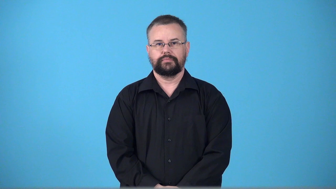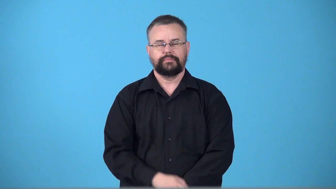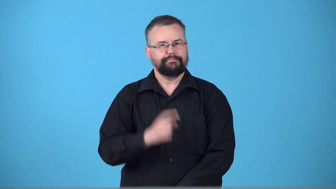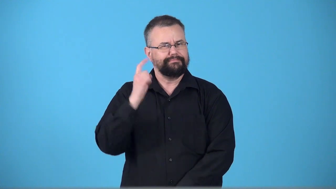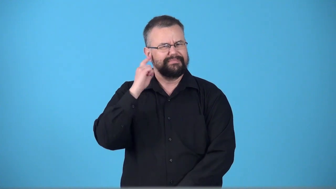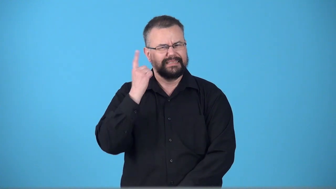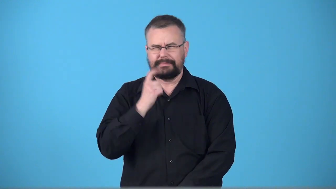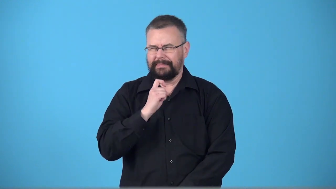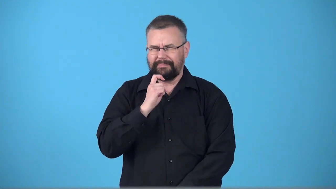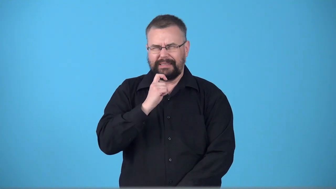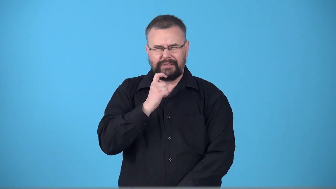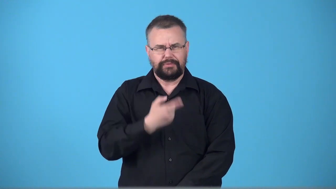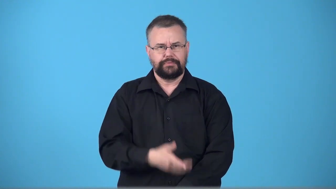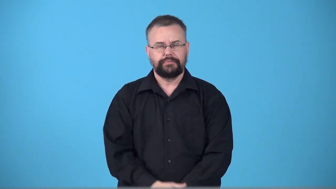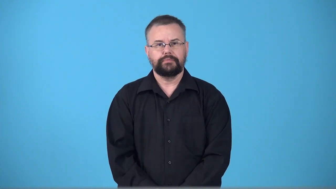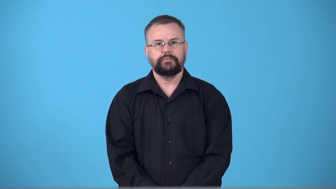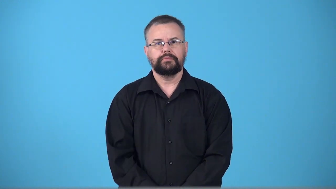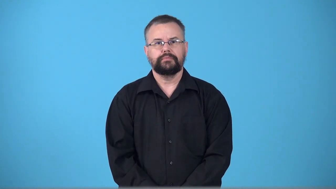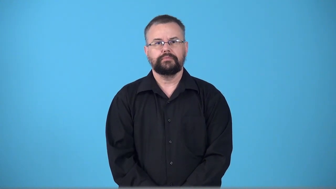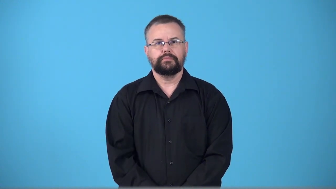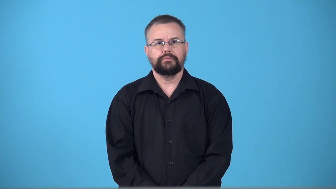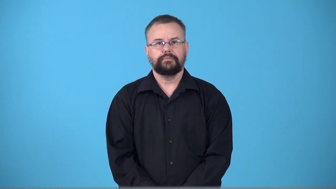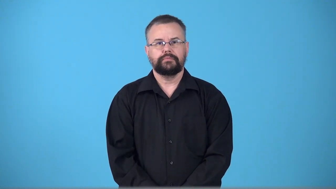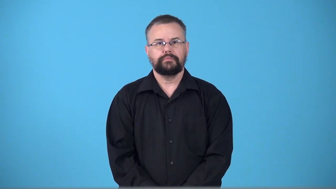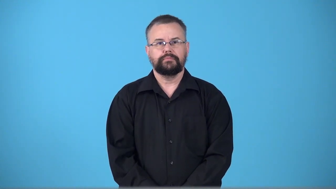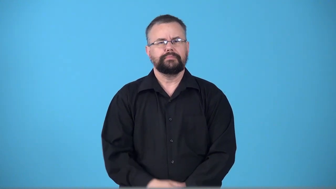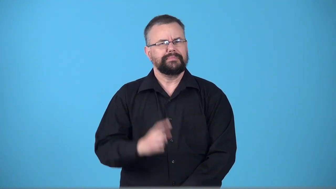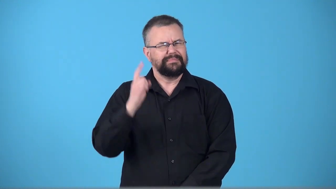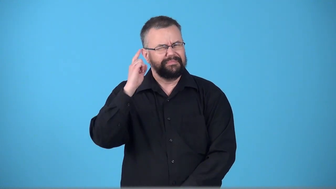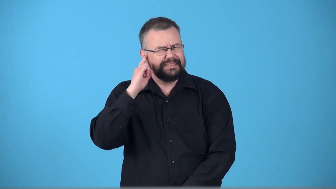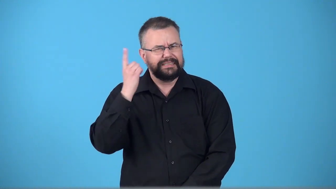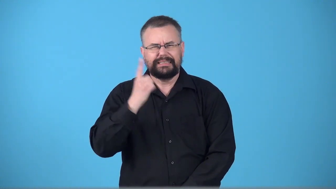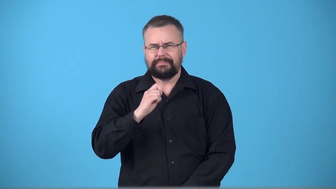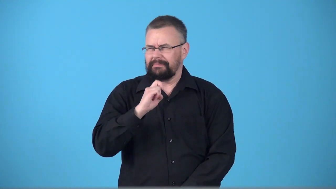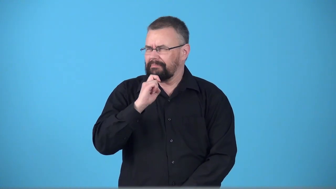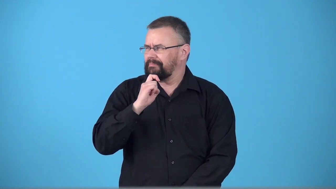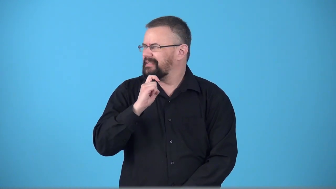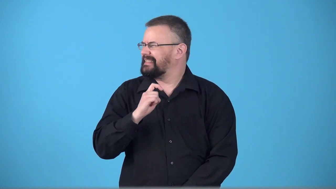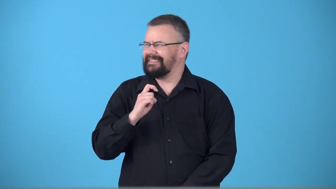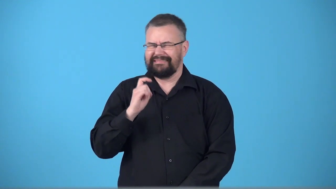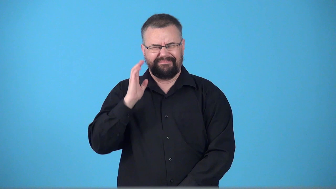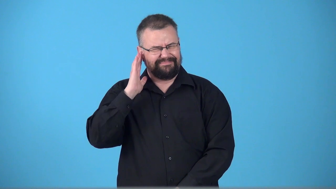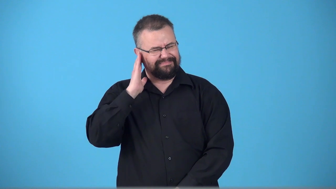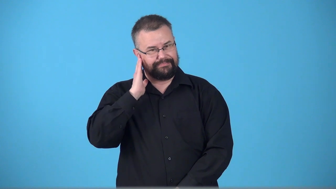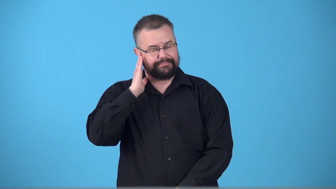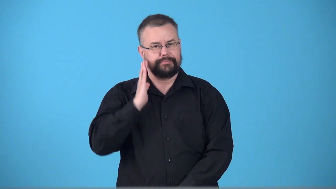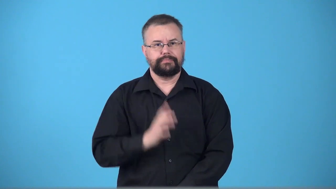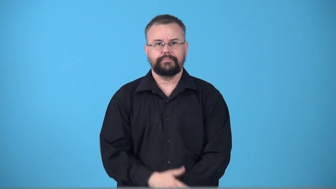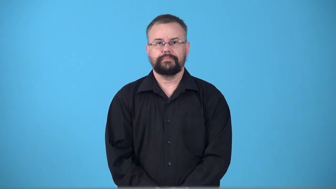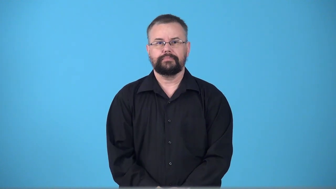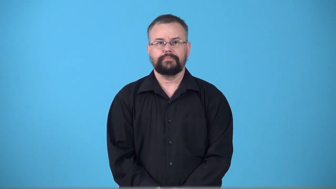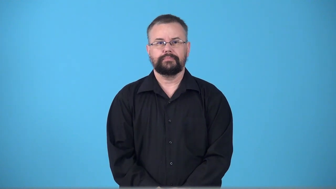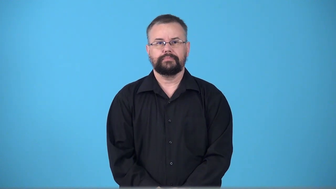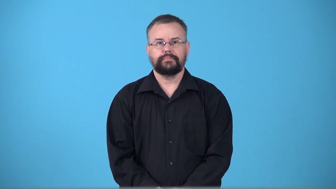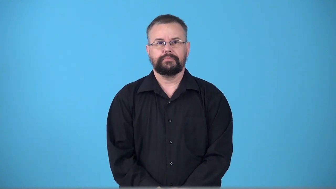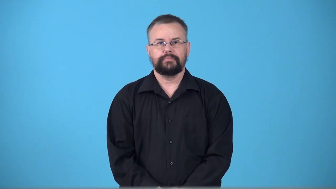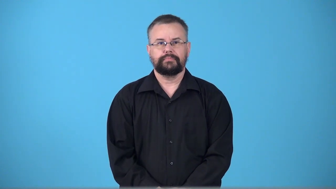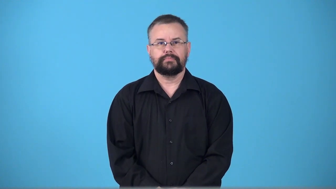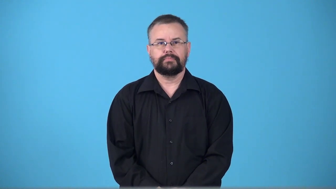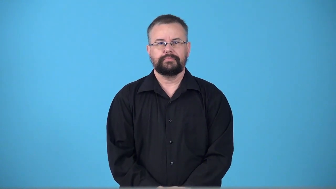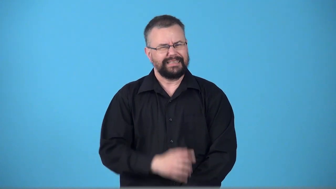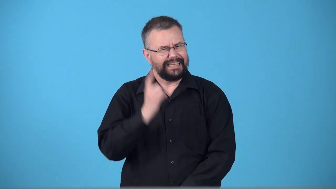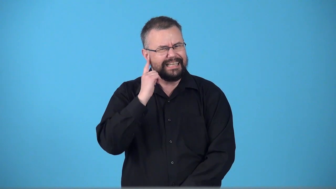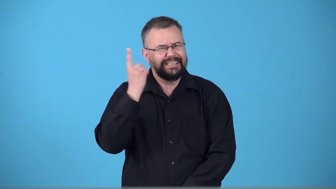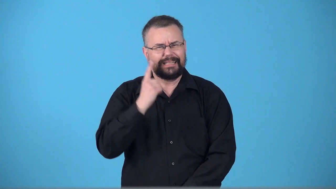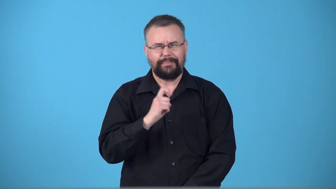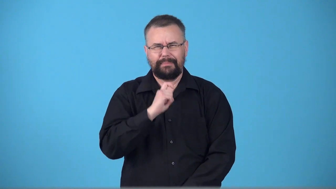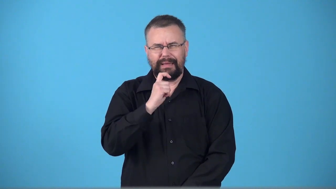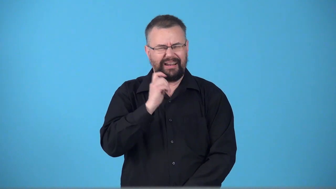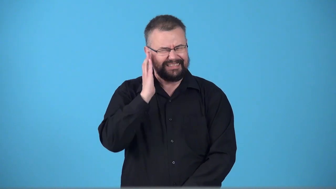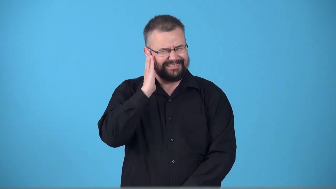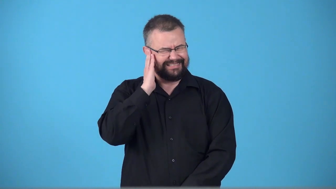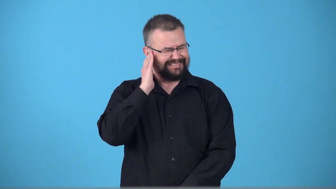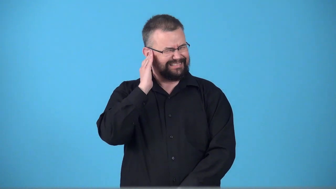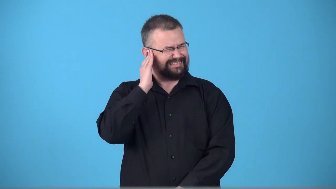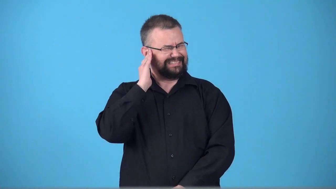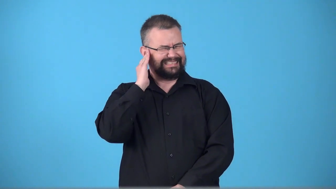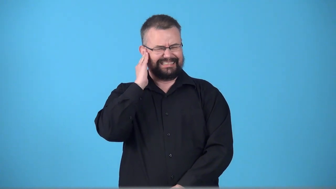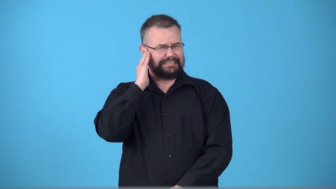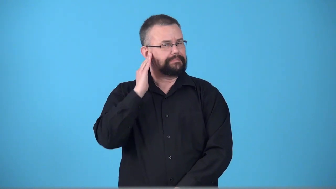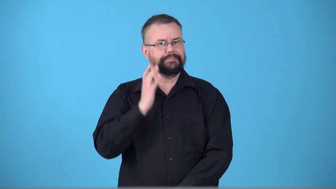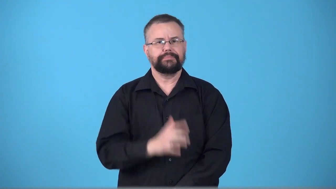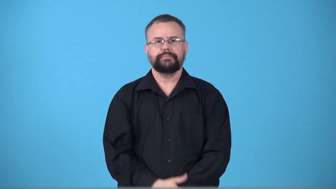tinny,tinnier,tinniest-sound